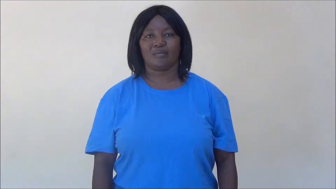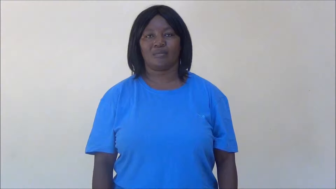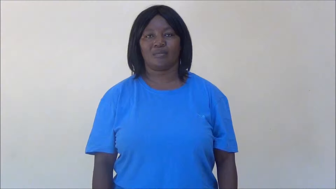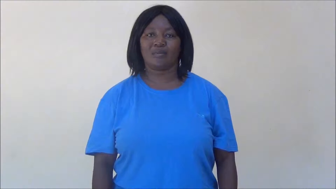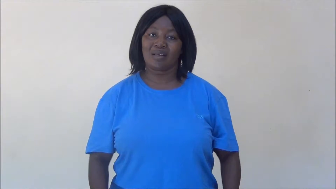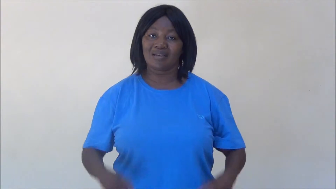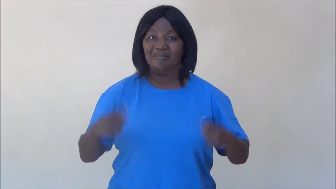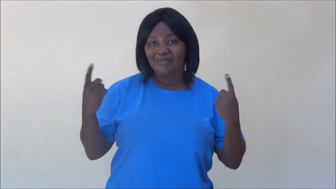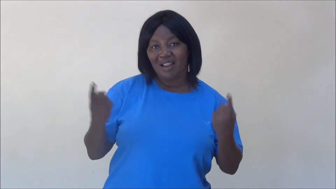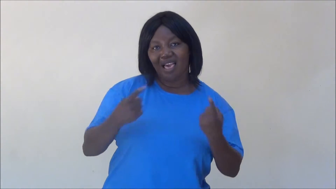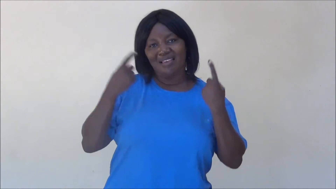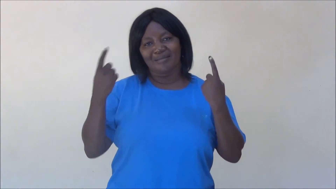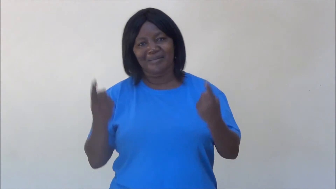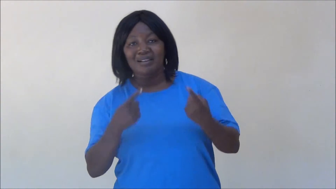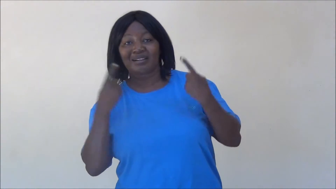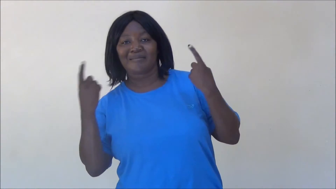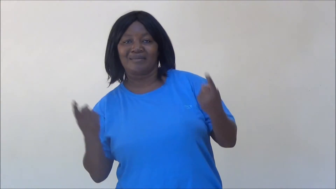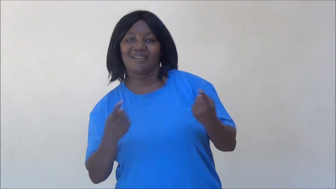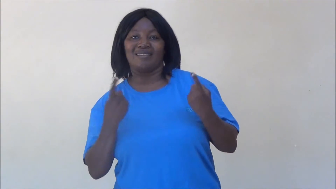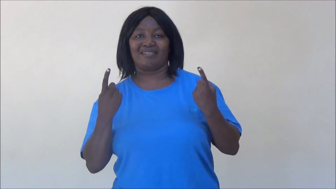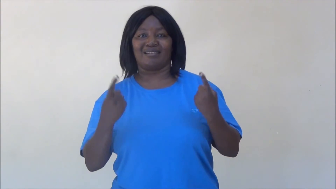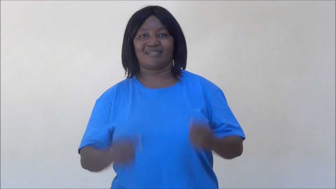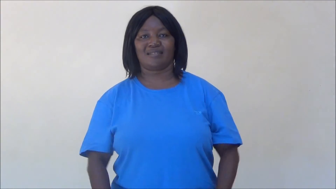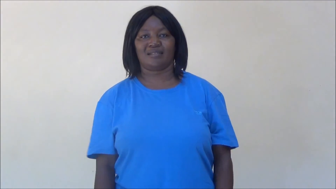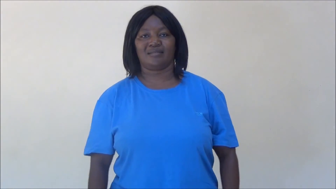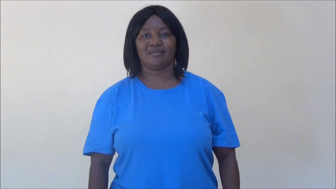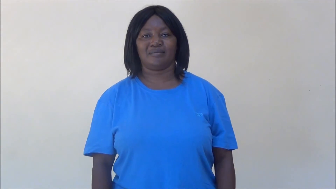PLAY